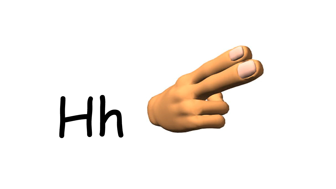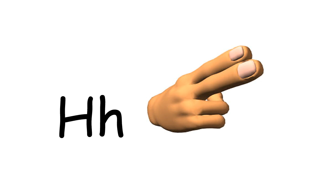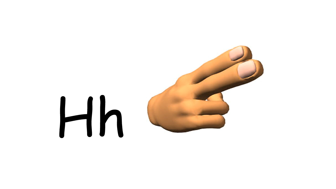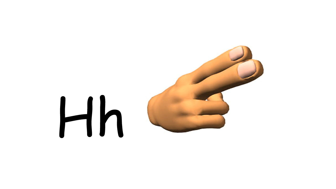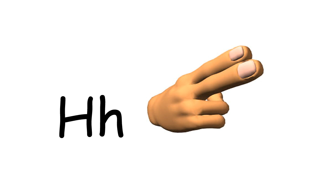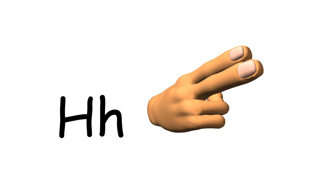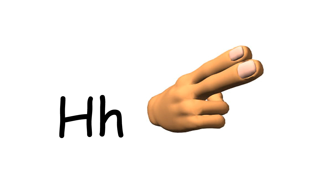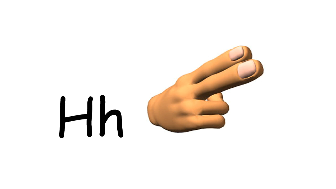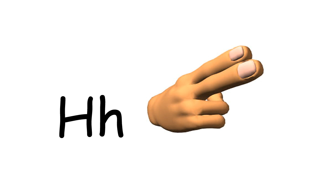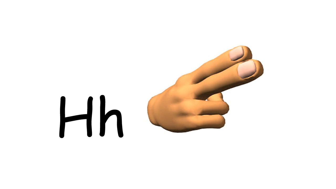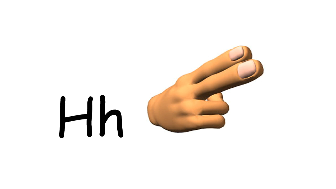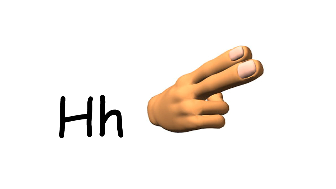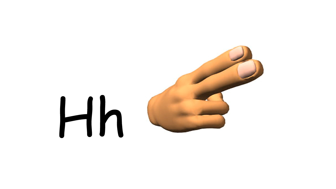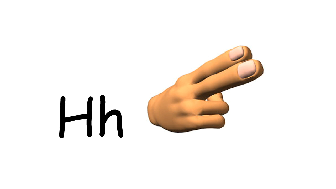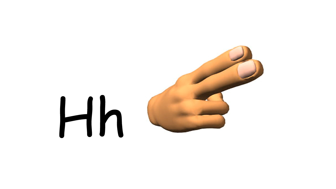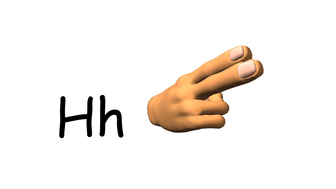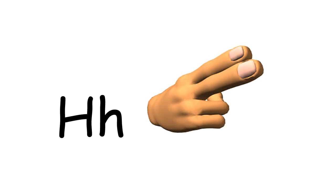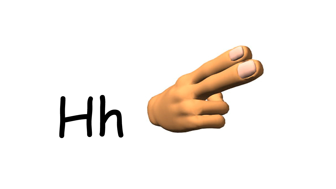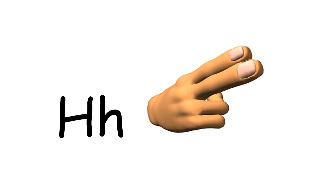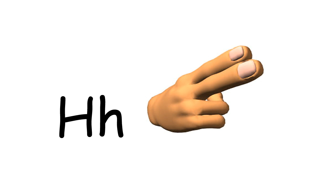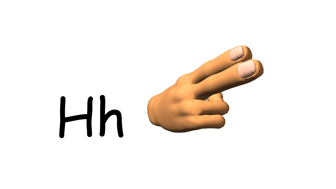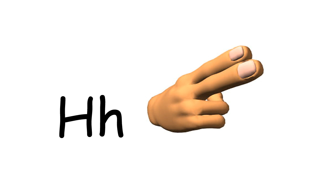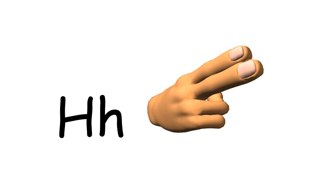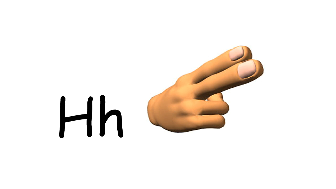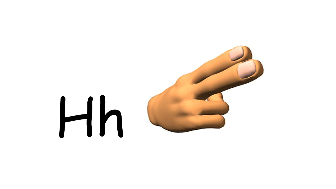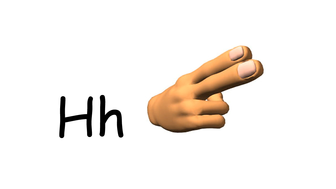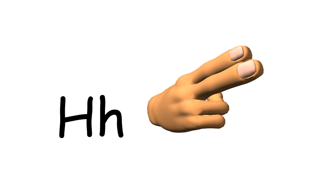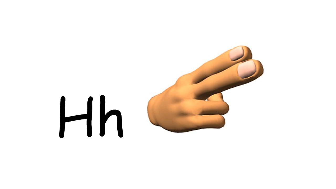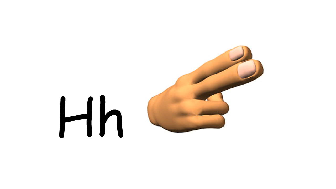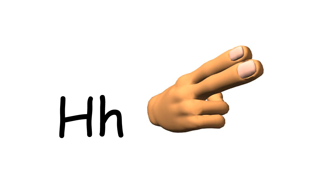h